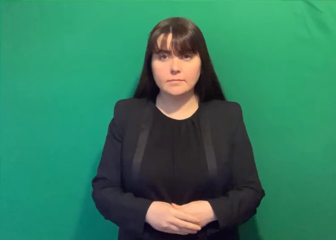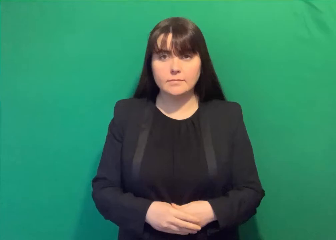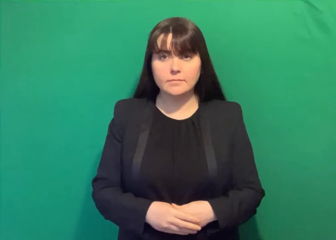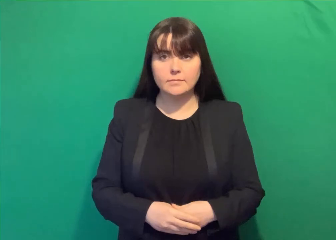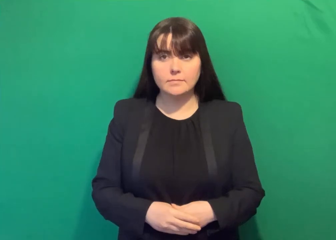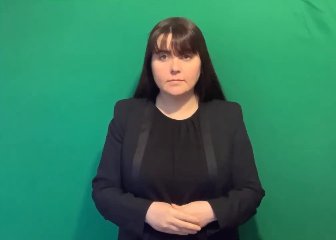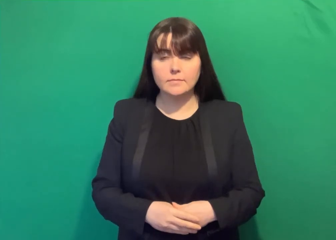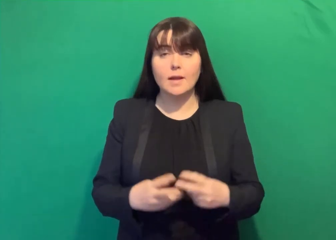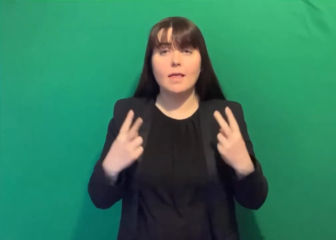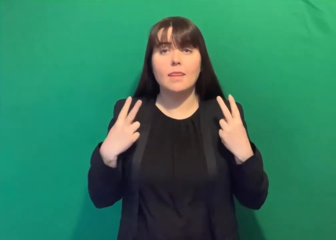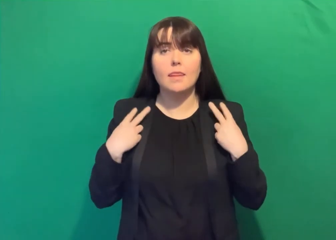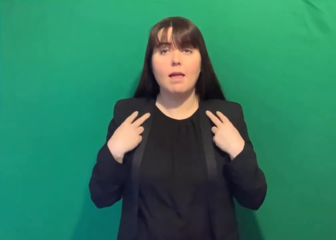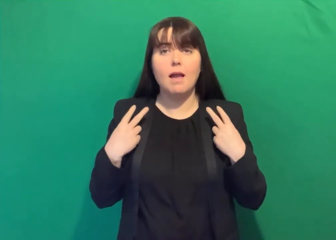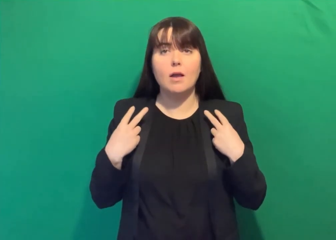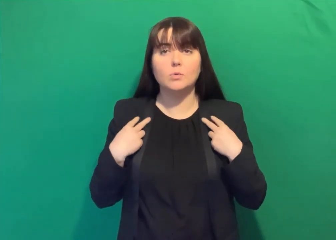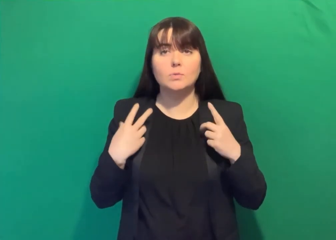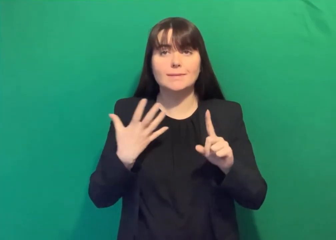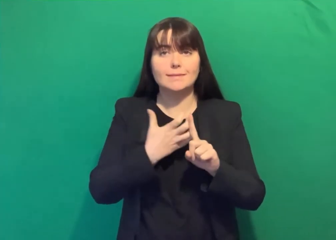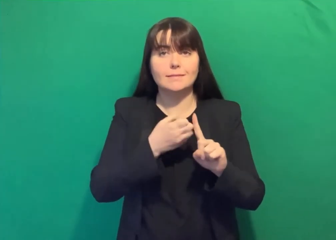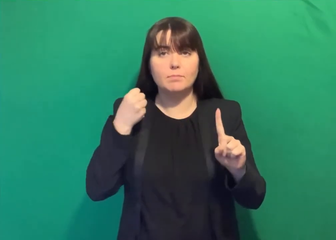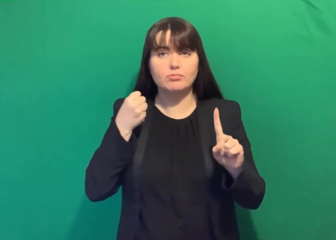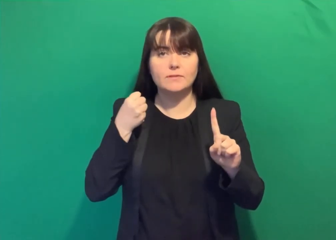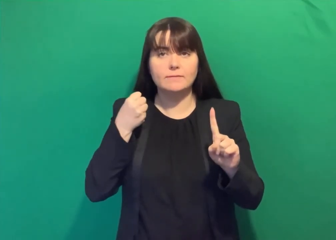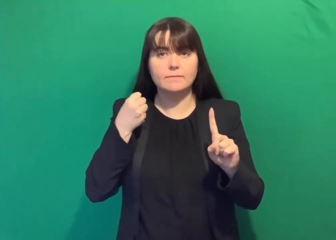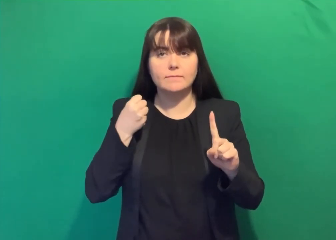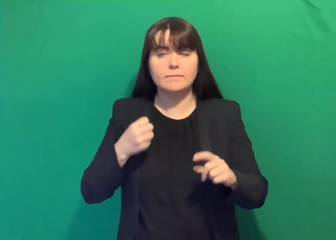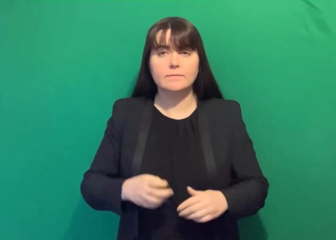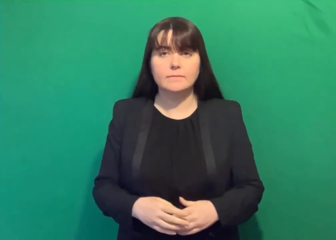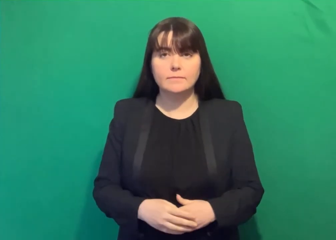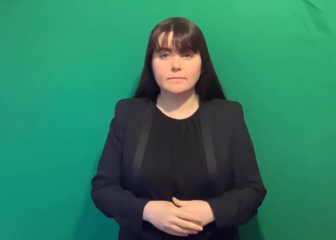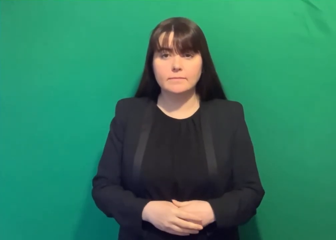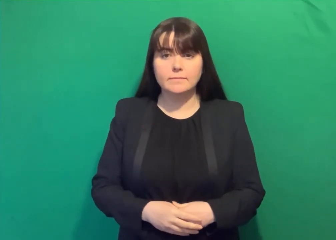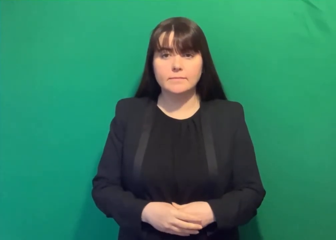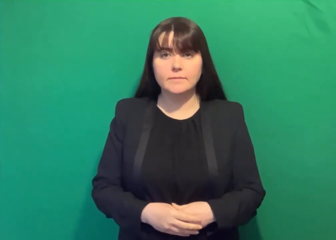Language Deprivation